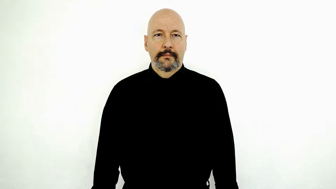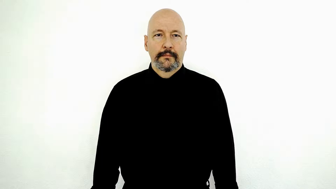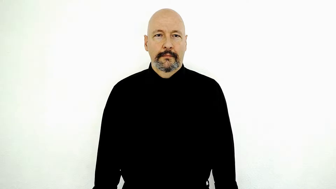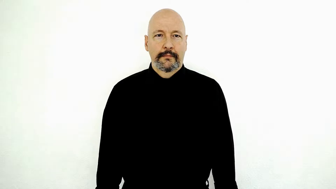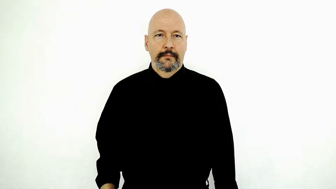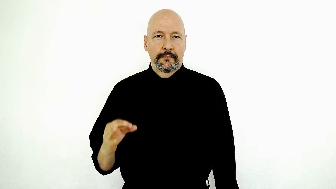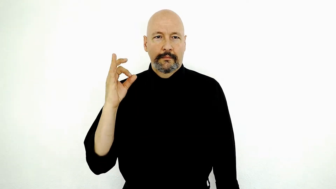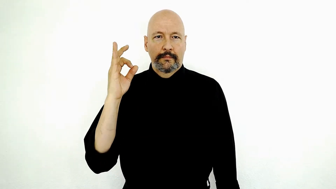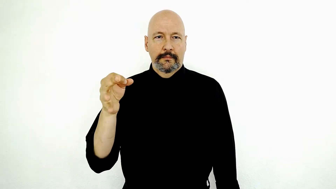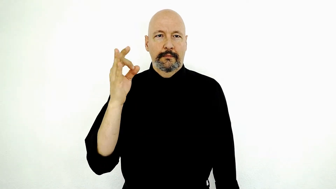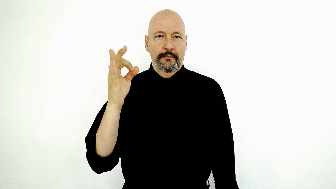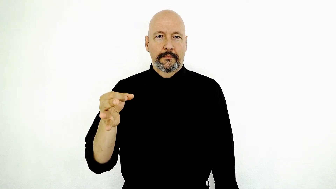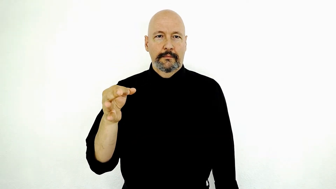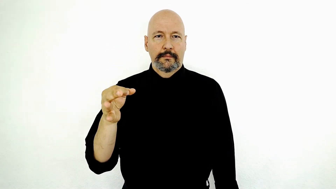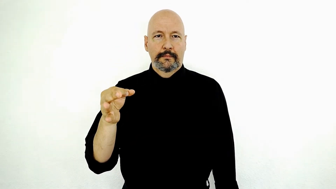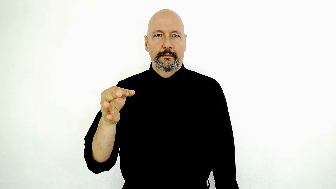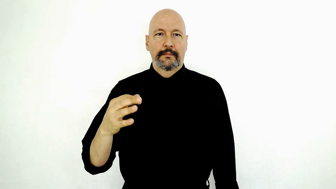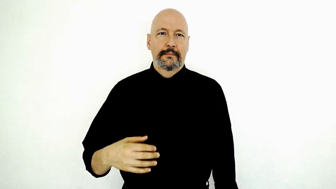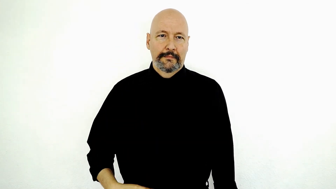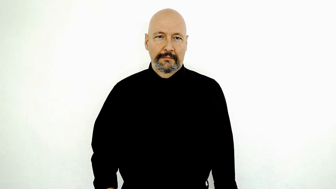FRESNO-[forward-and-back-movement]